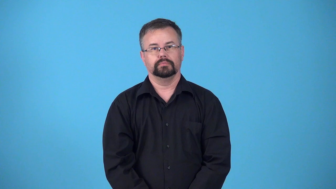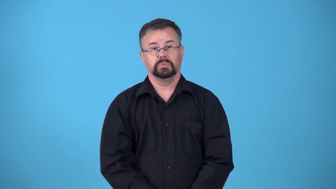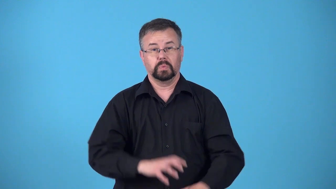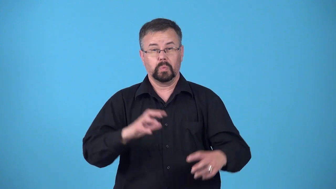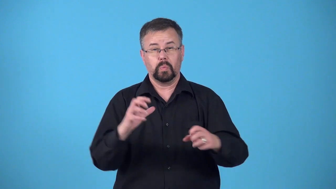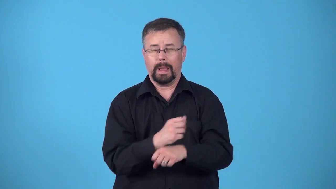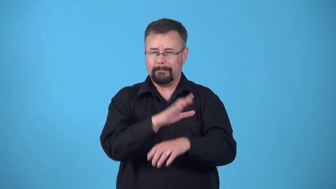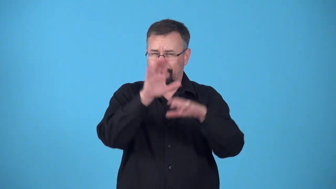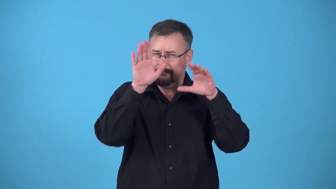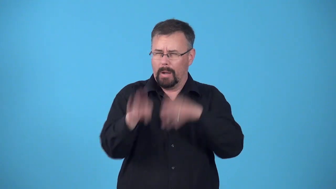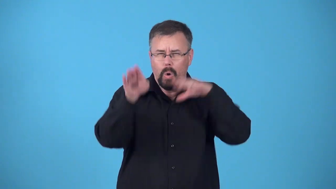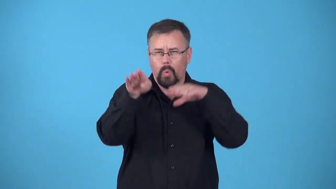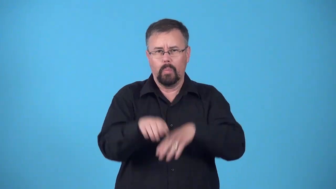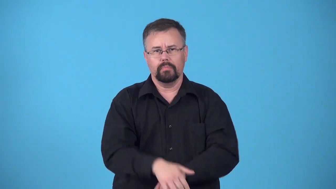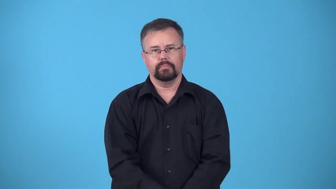win hands down